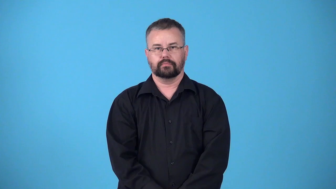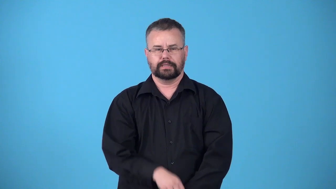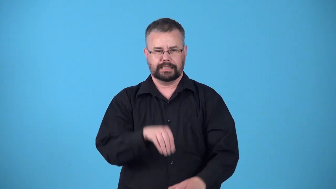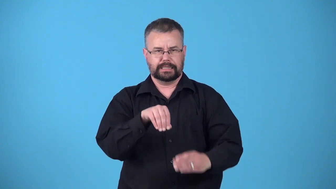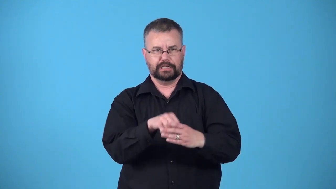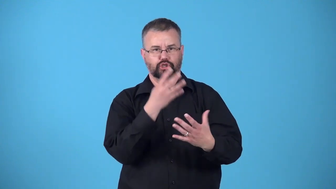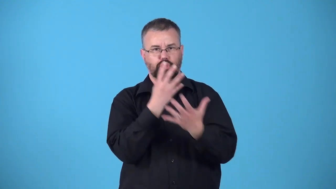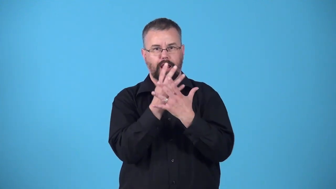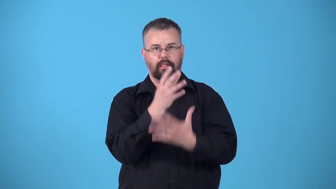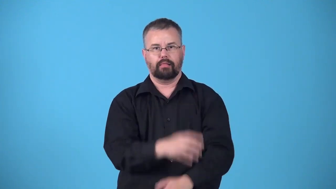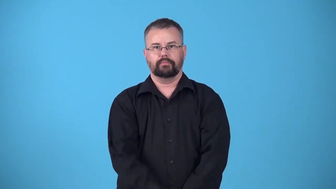behind bars